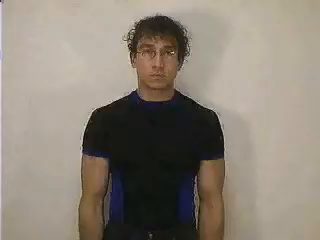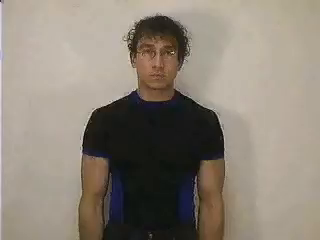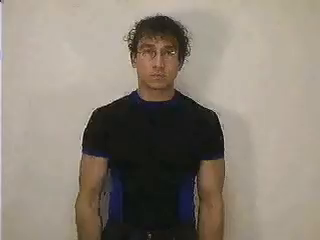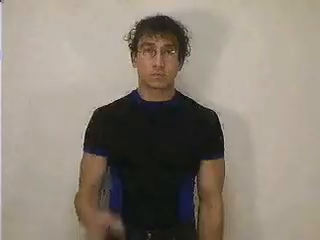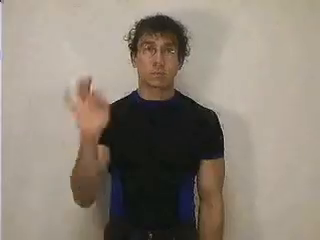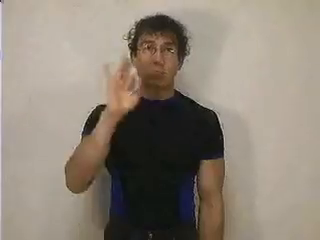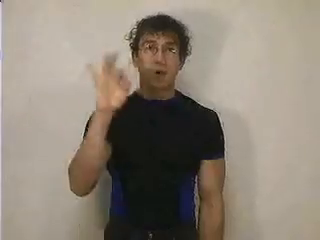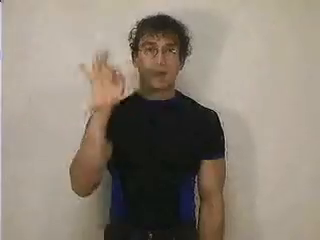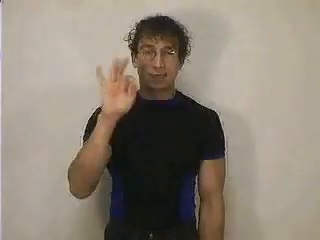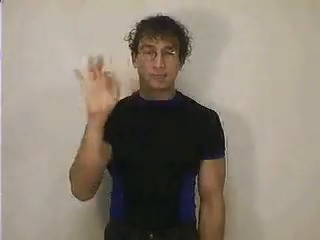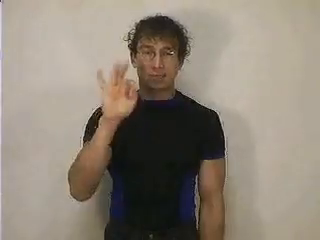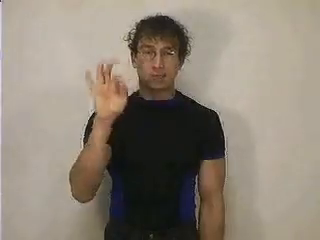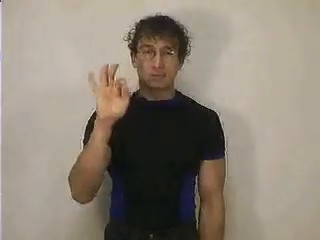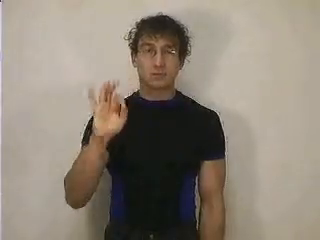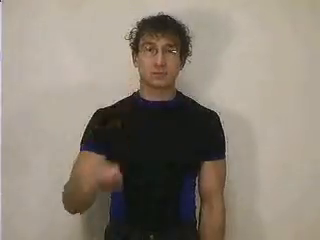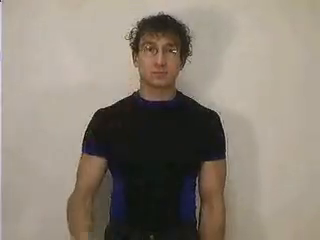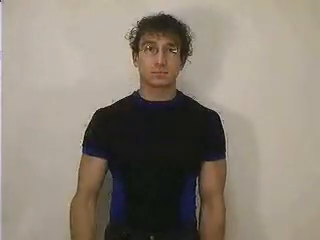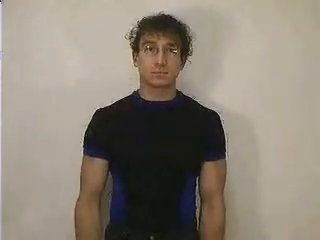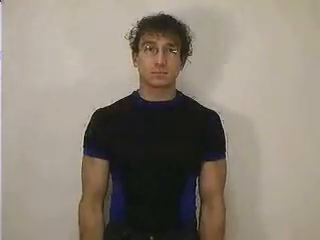bathroom